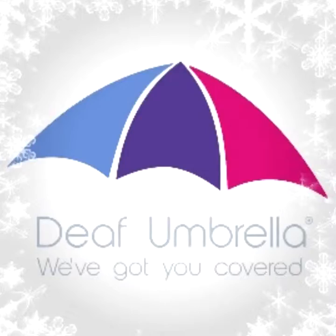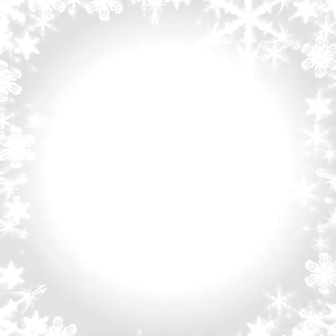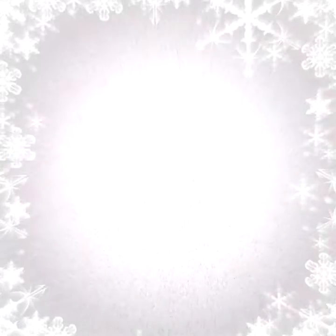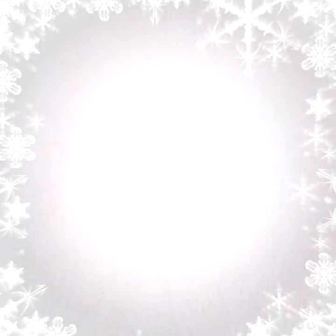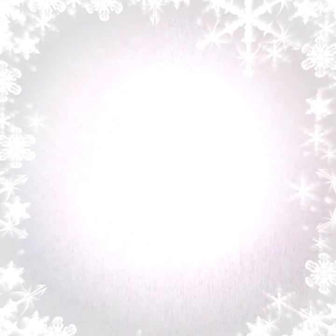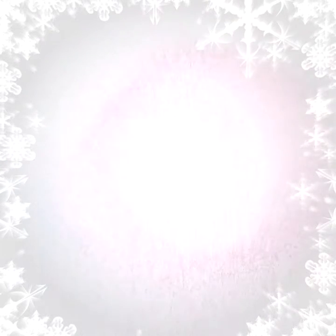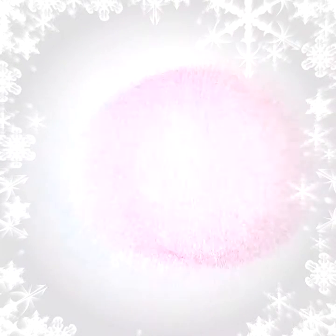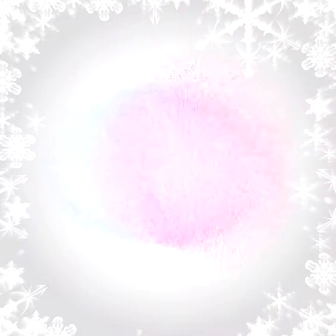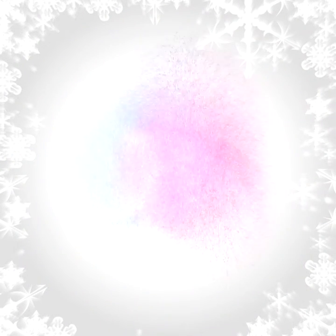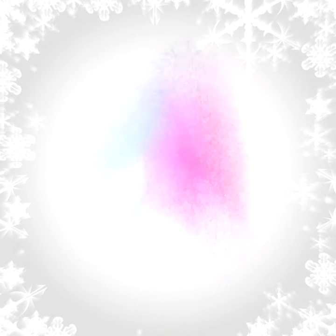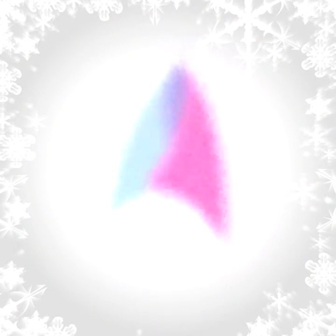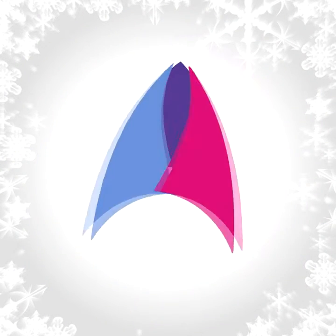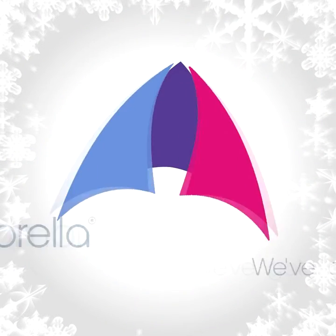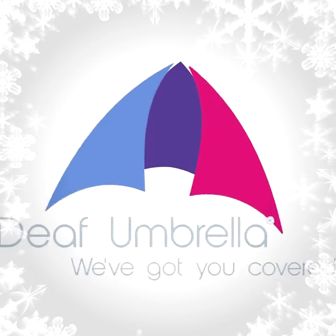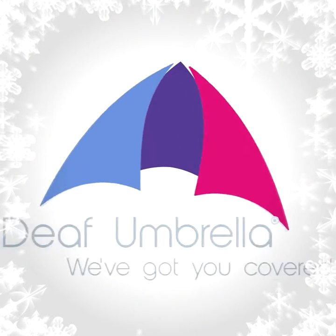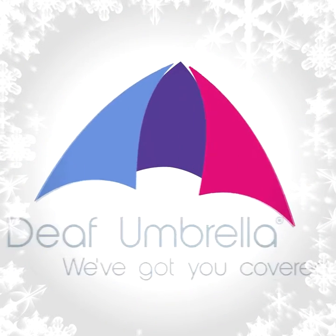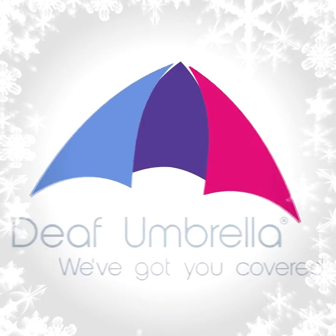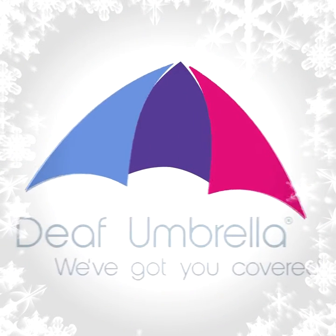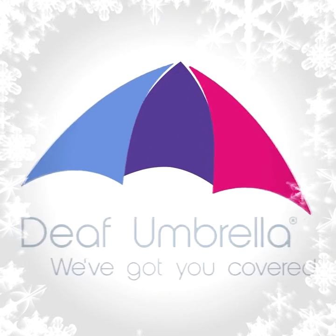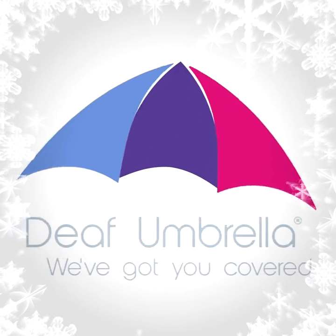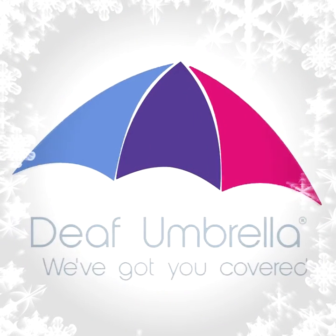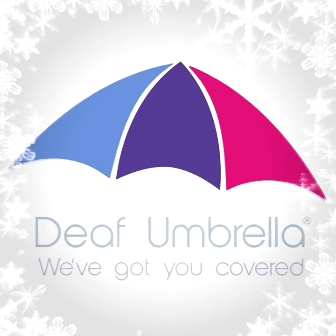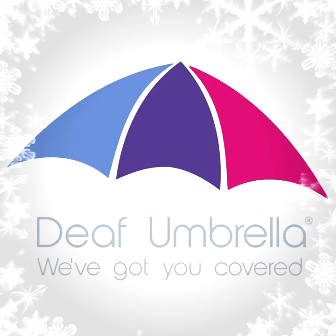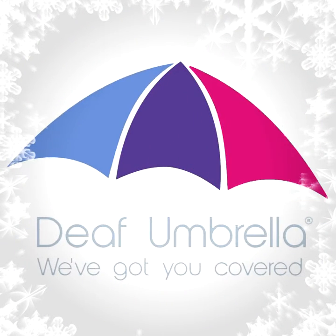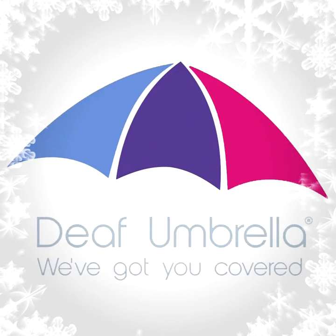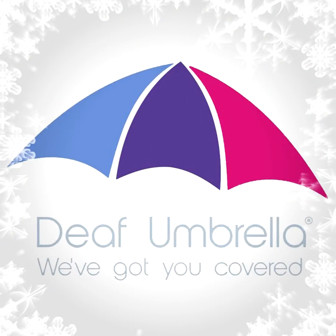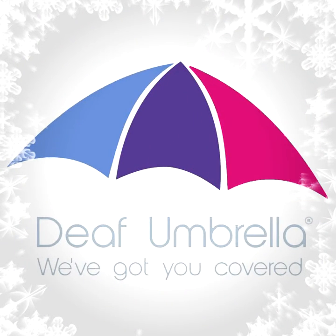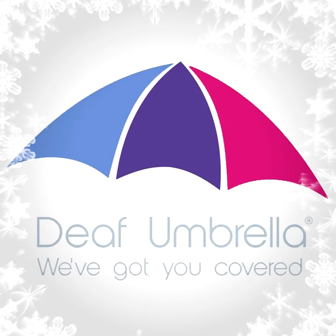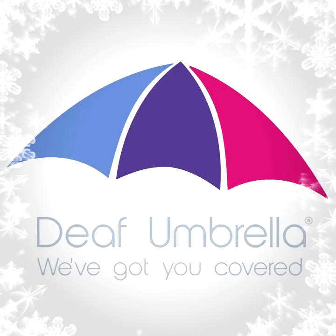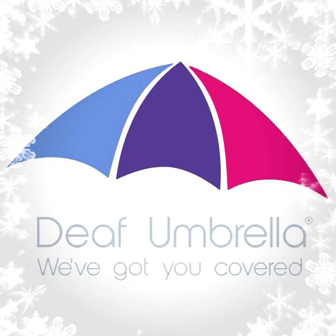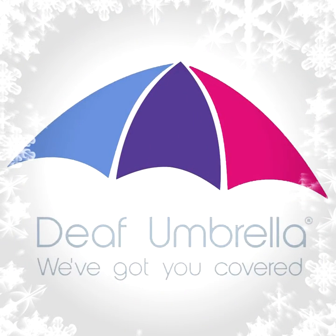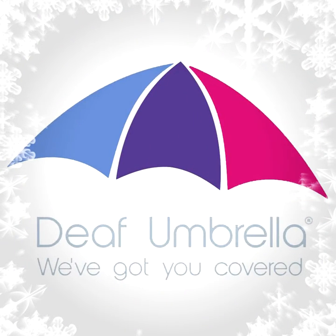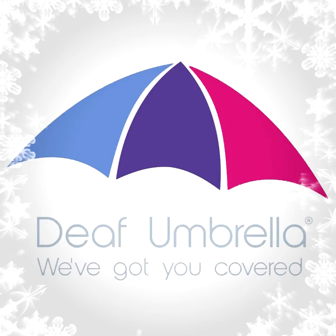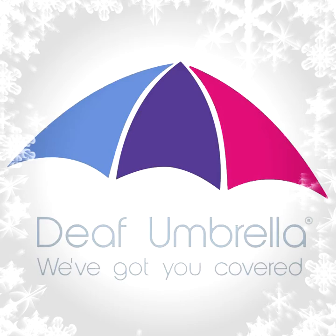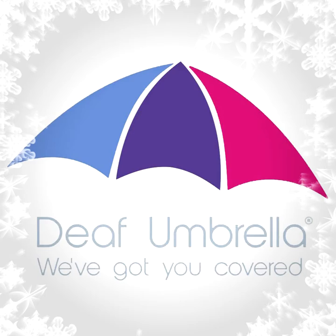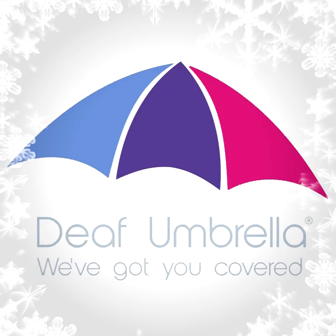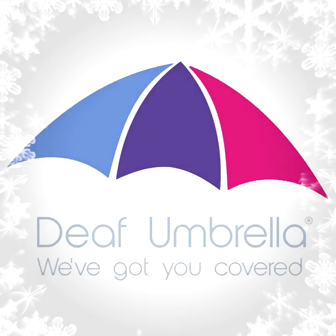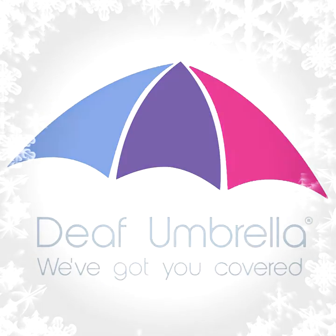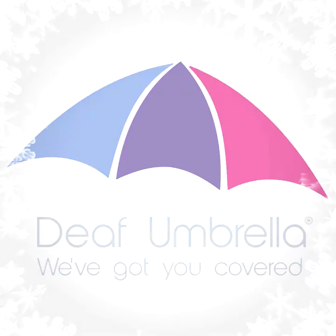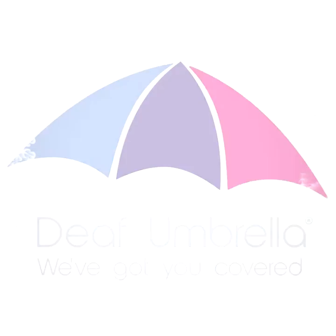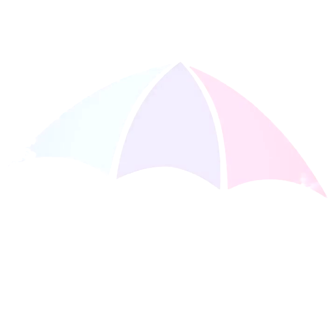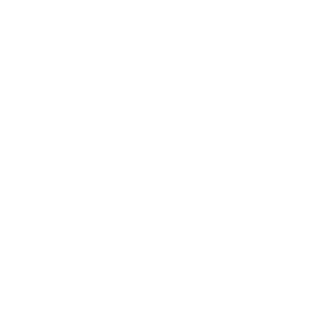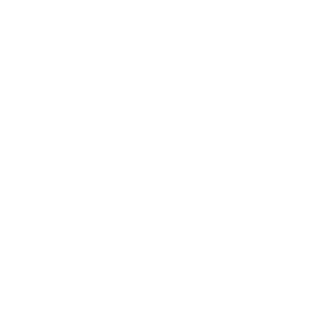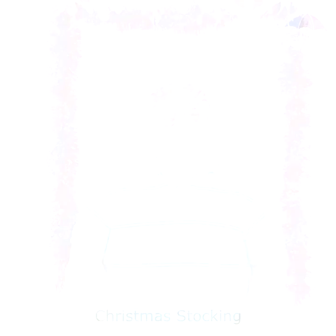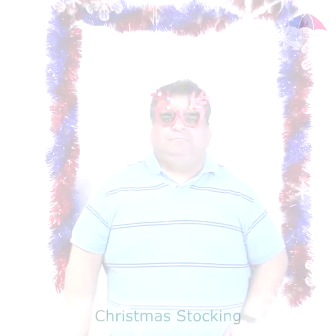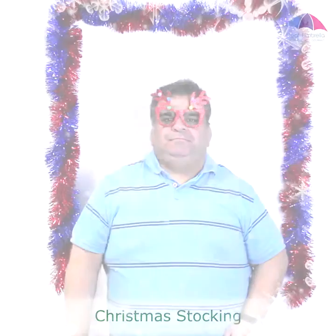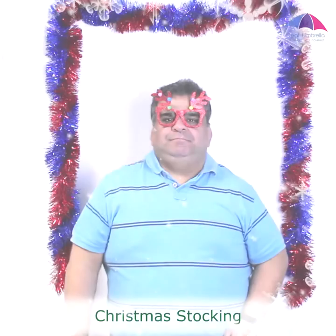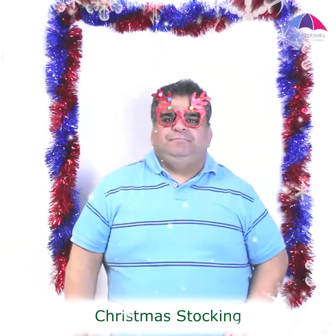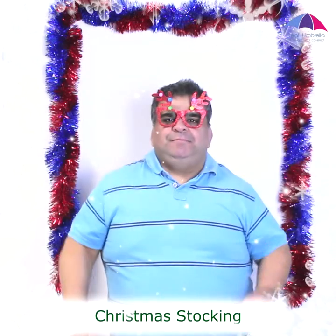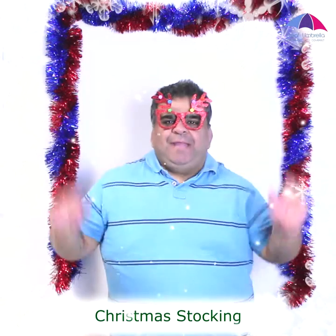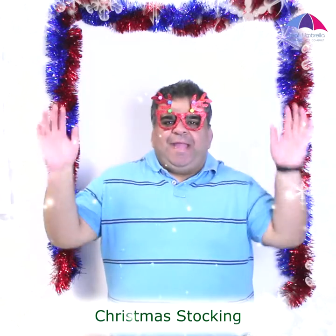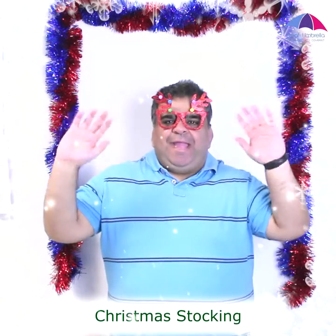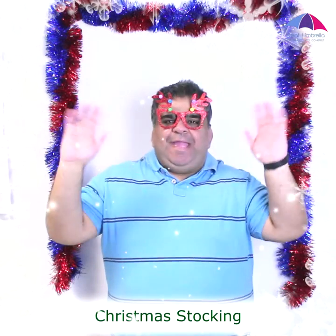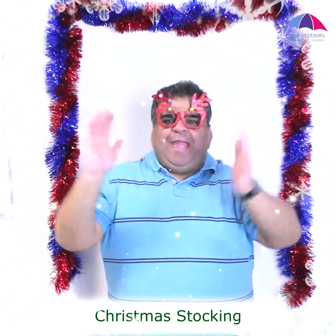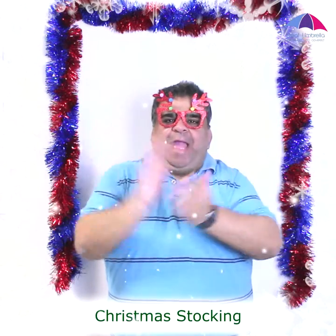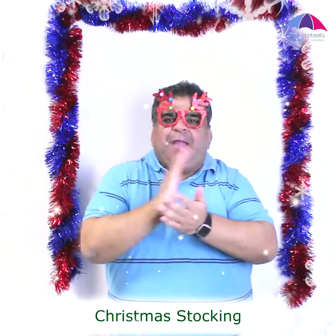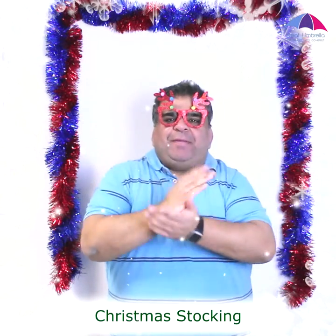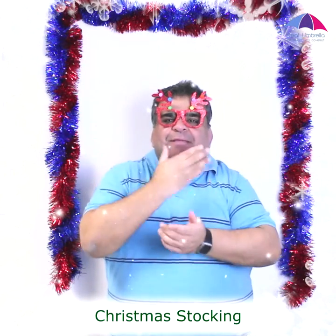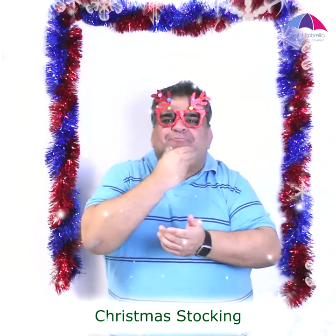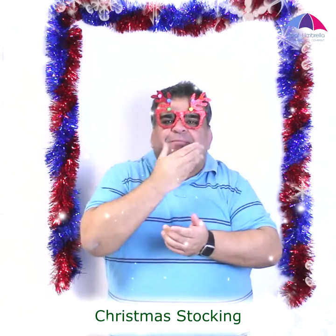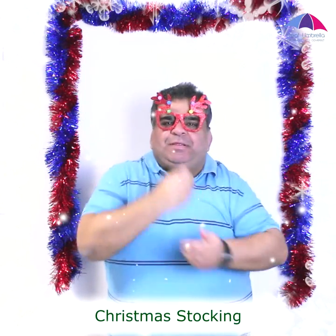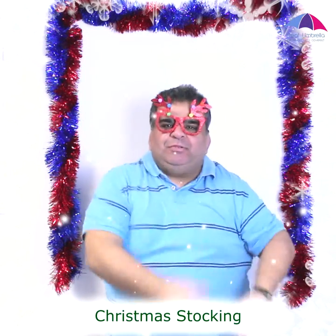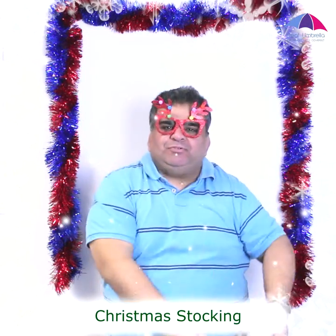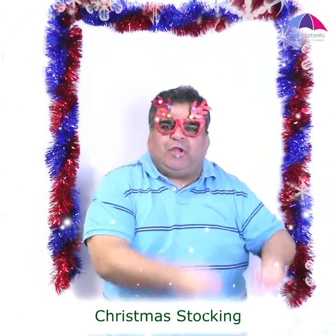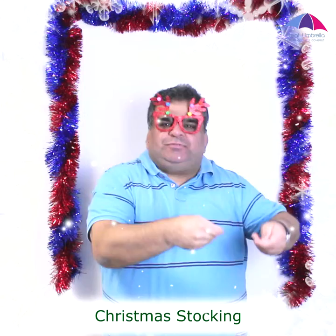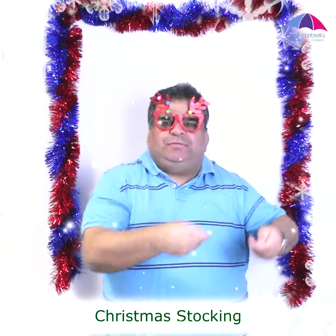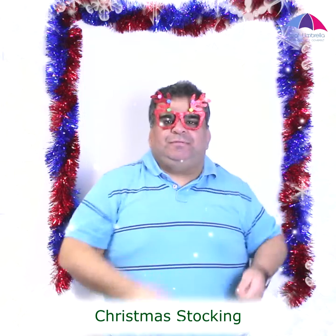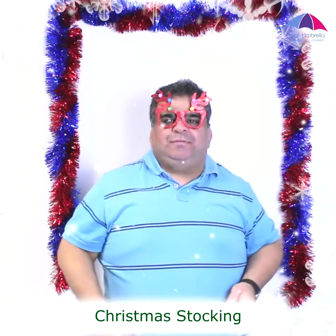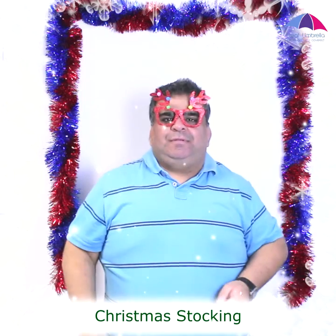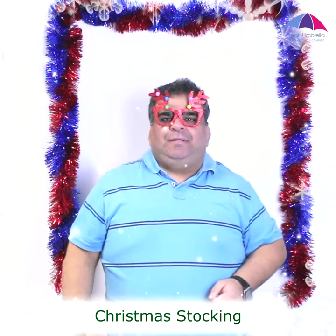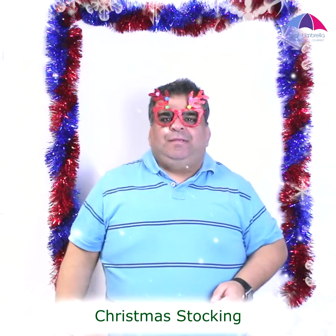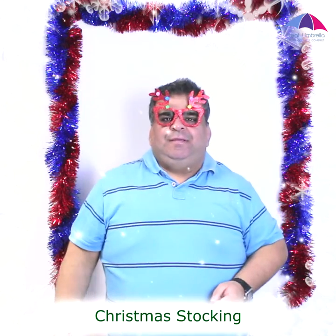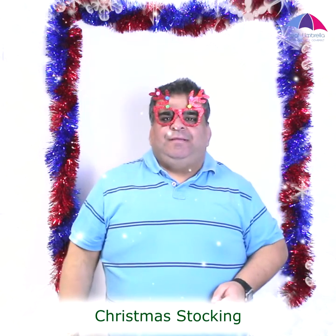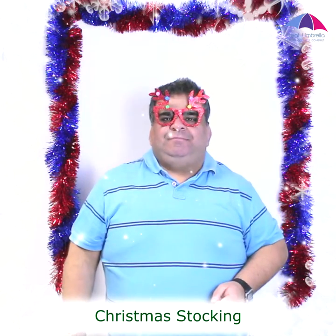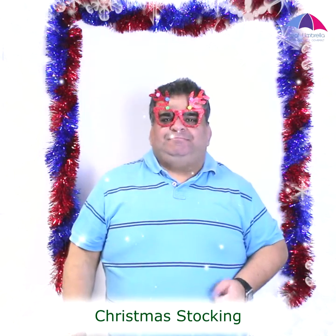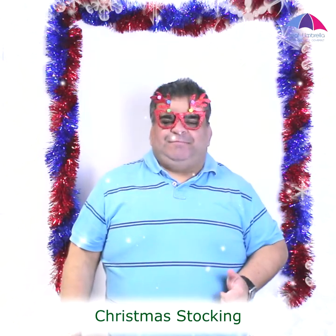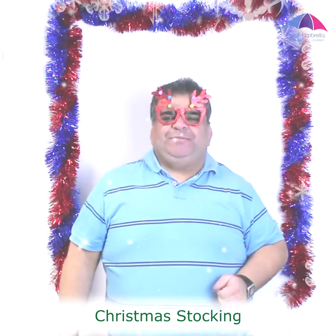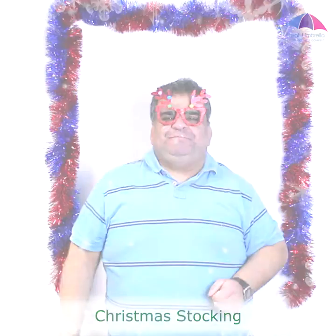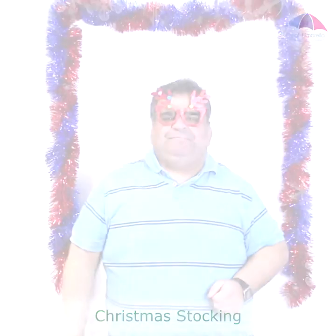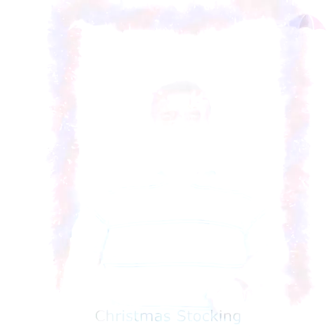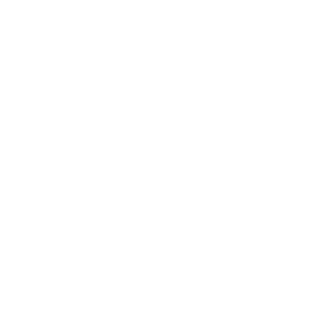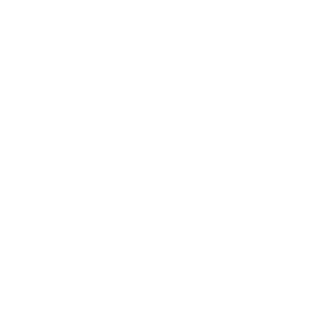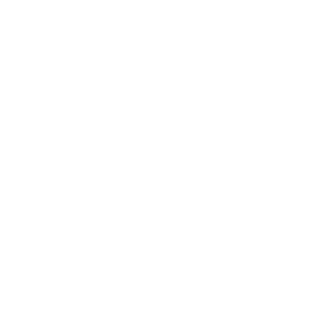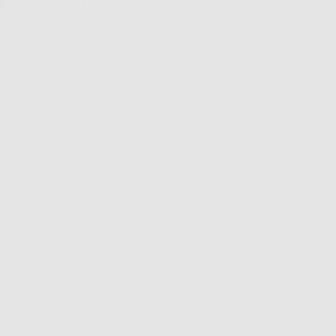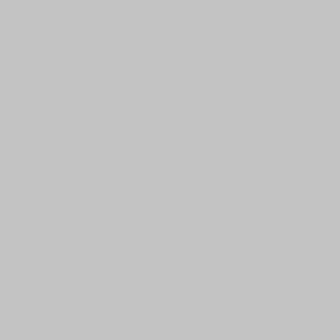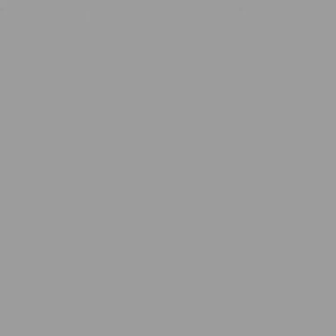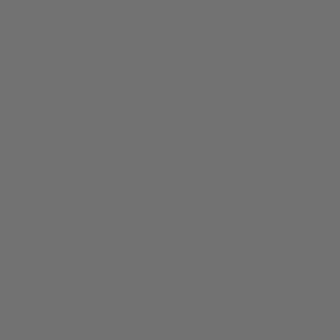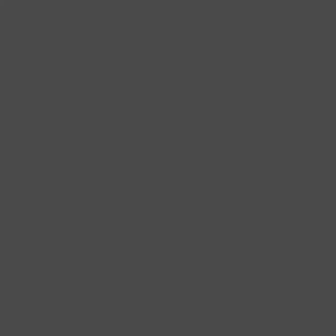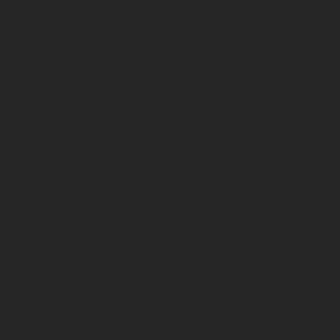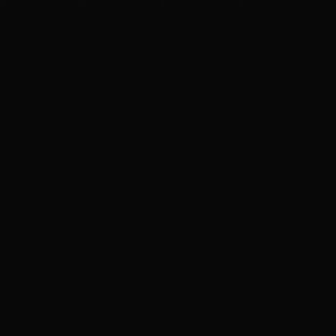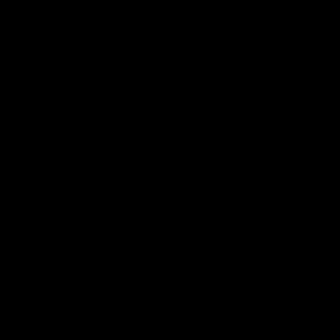Christmas Stocking